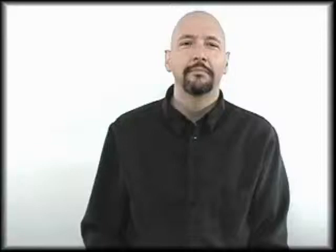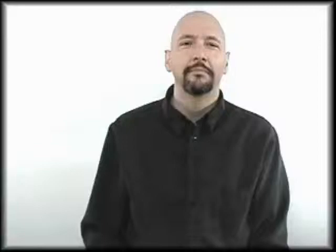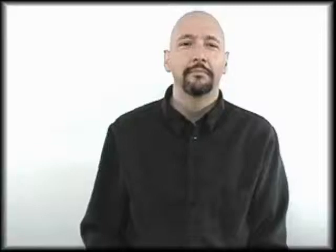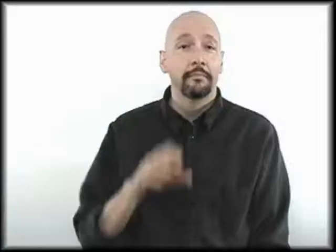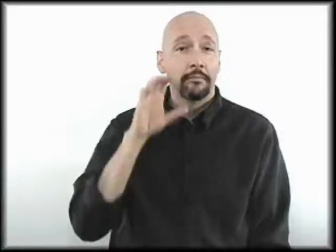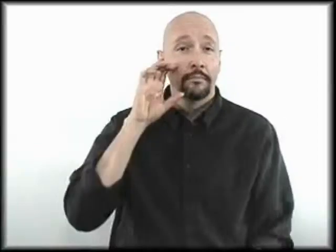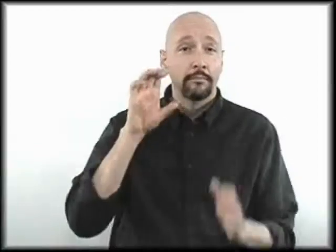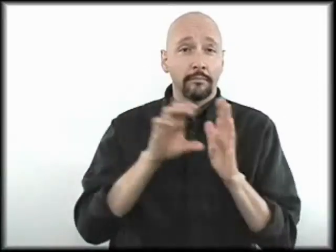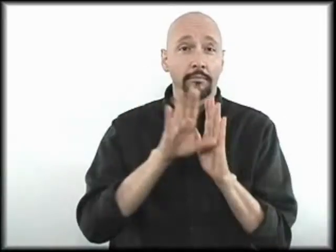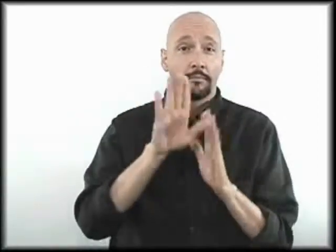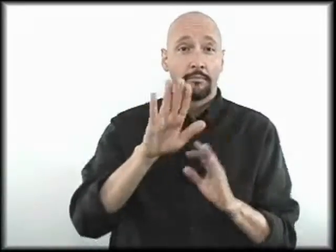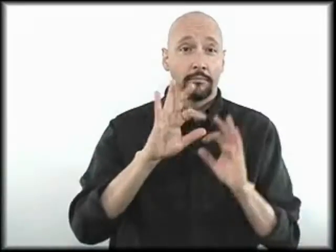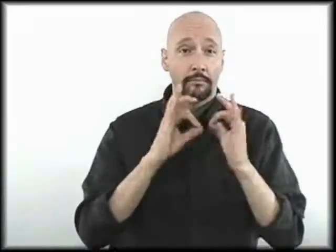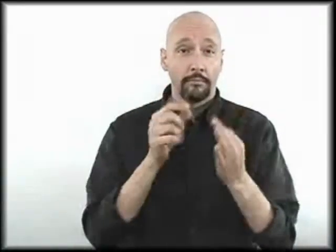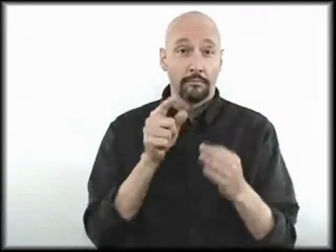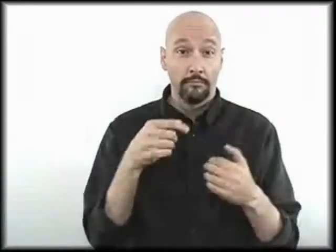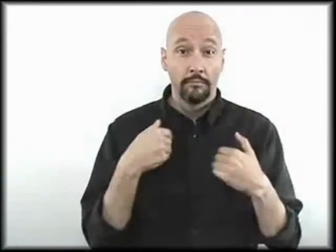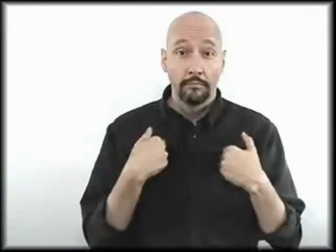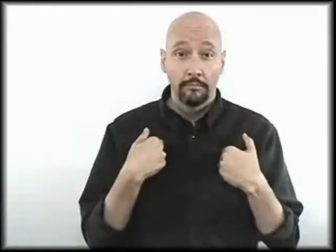PICTURE YOUR FAMILY YOU HAVE